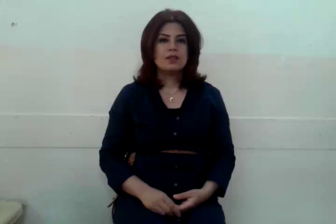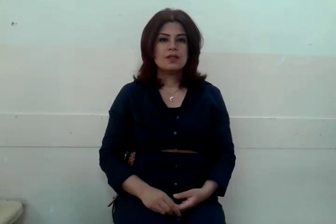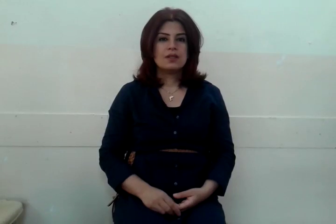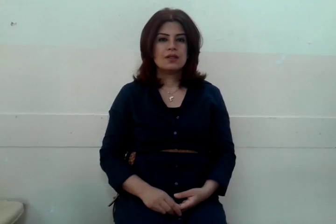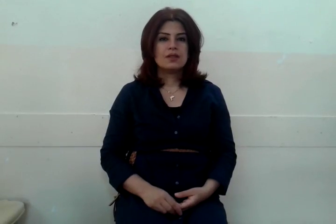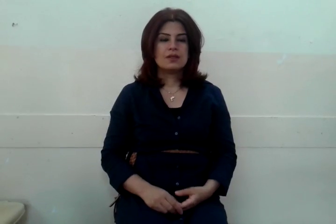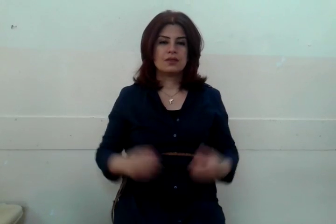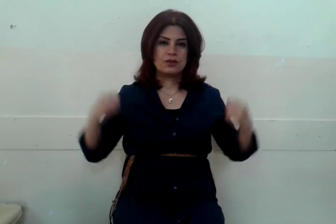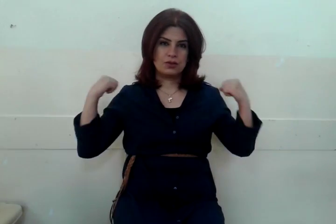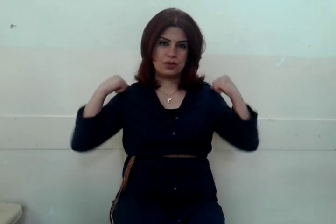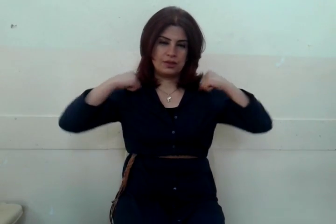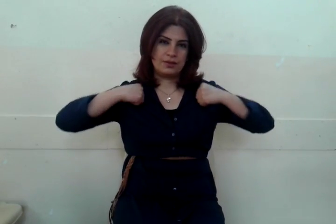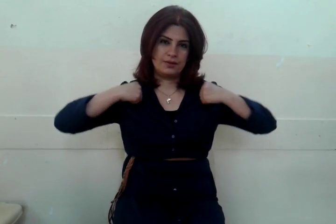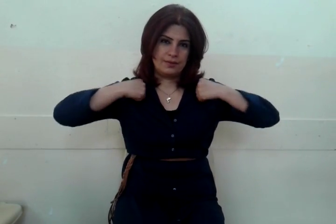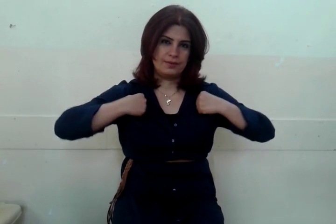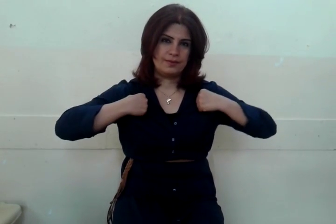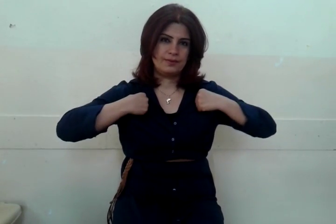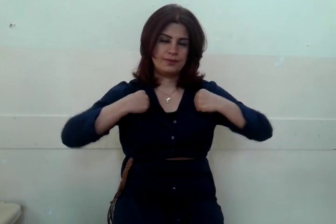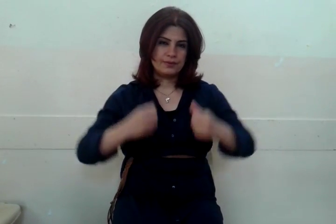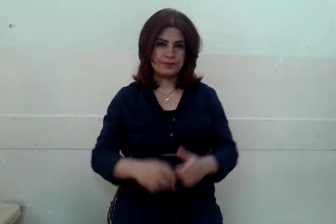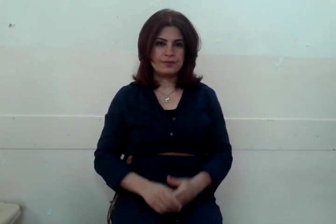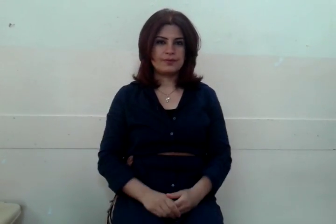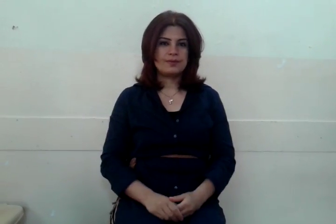backpack